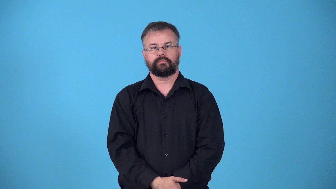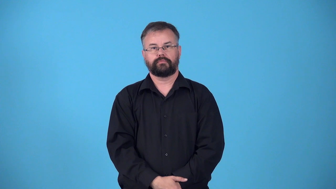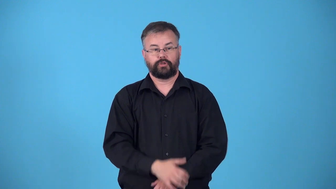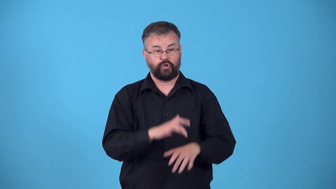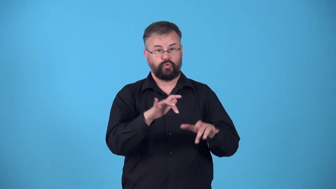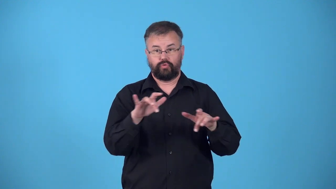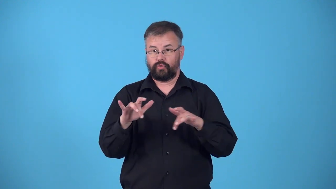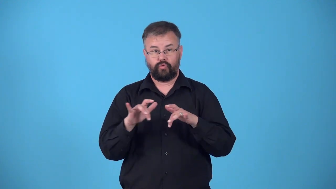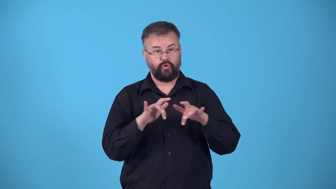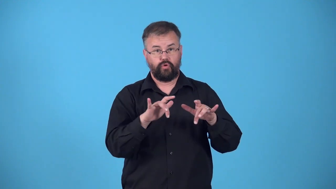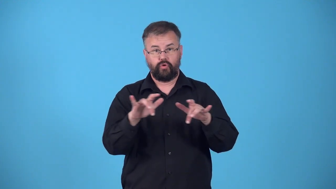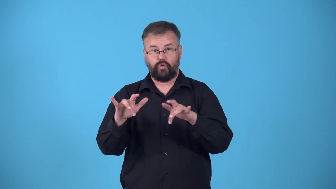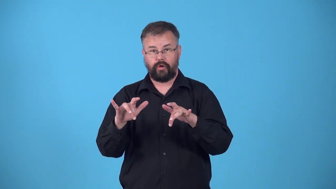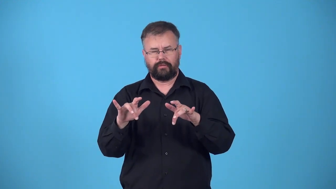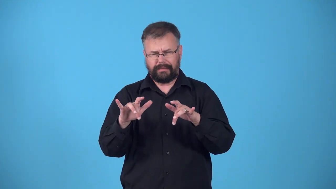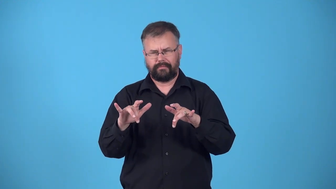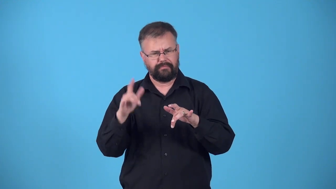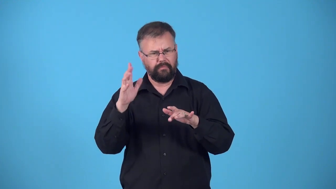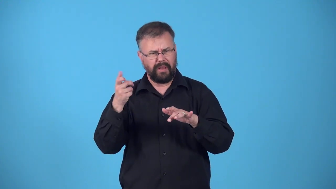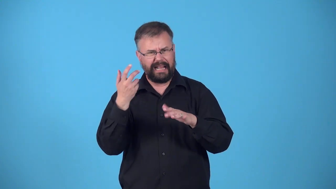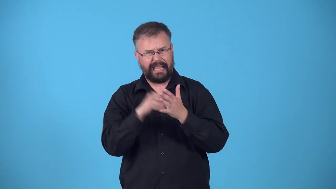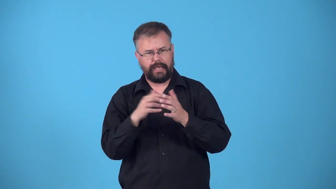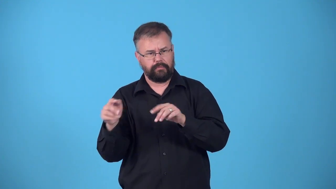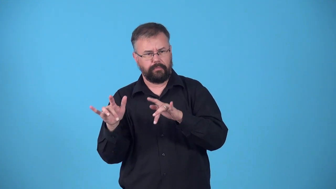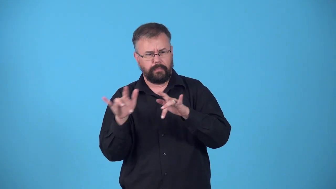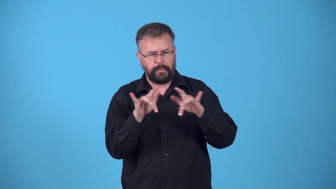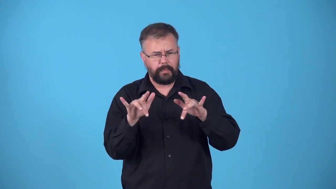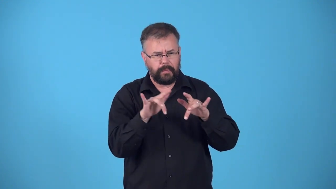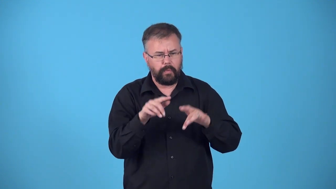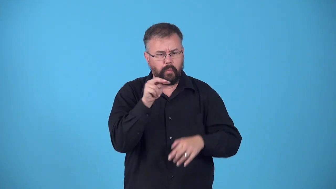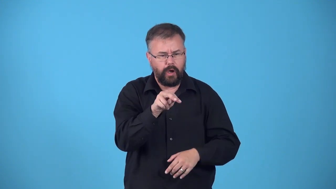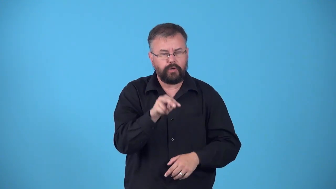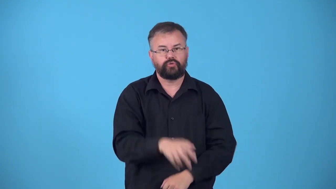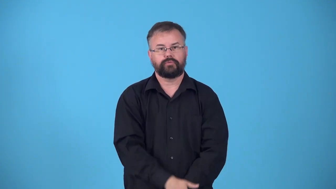play back